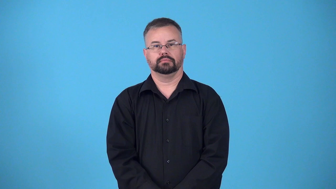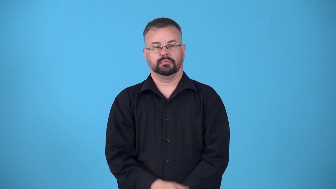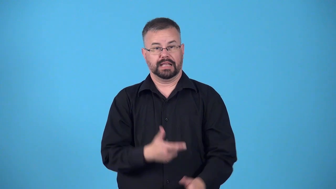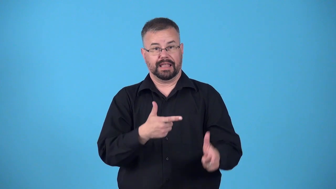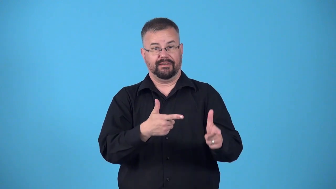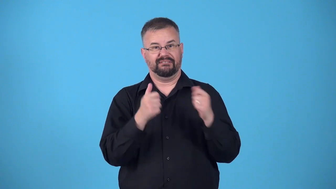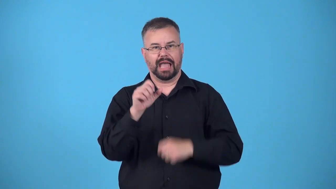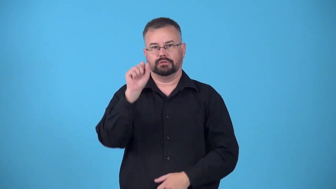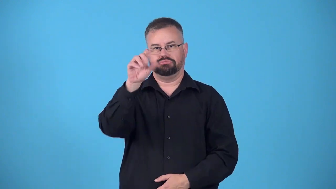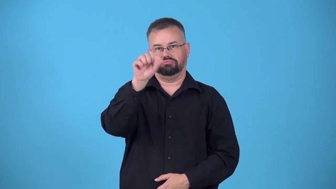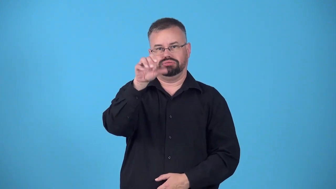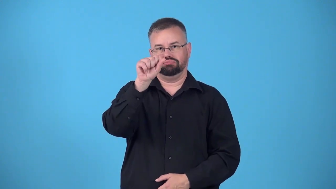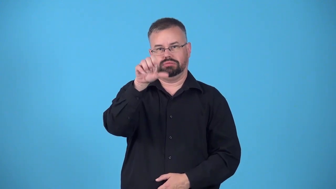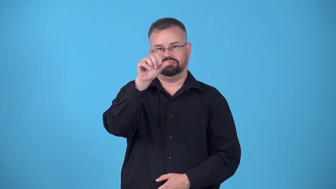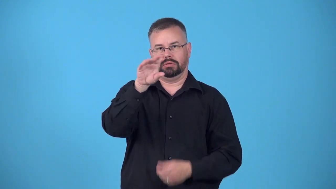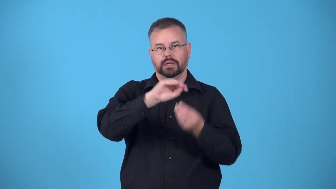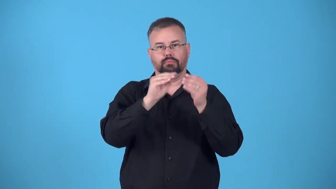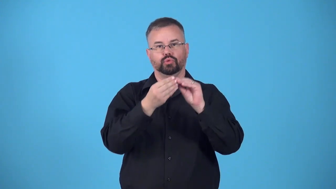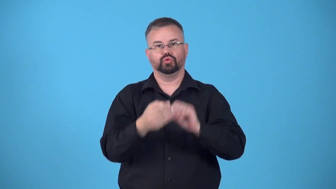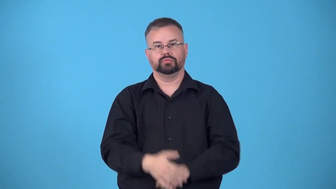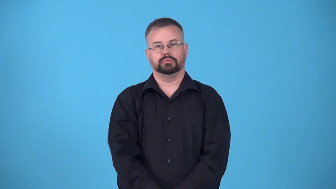rattle off, reel off numbers